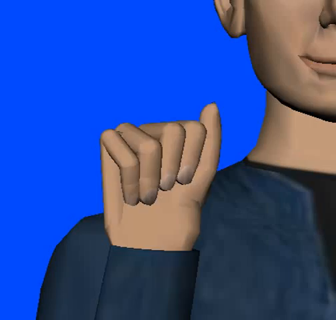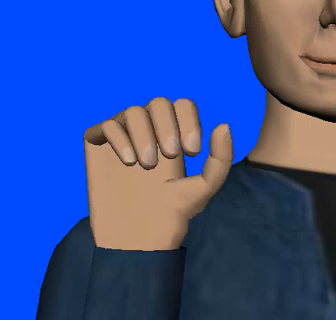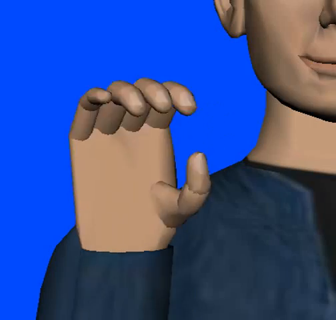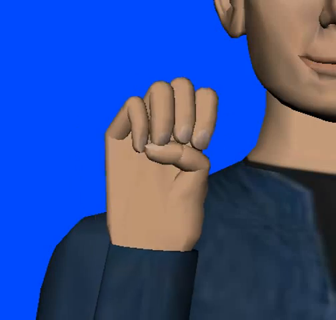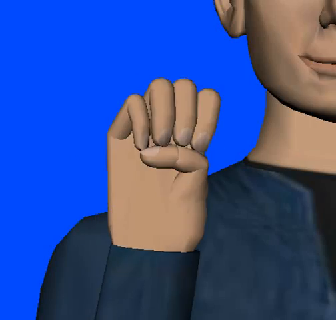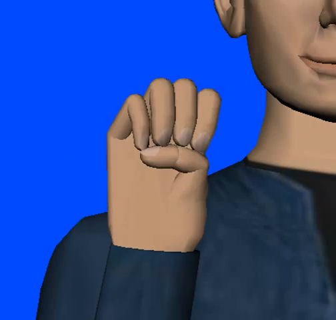ace-tennis